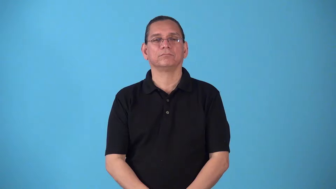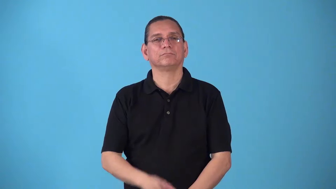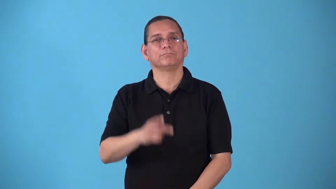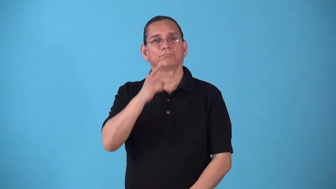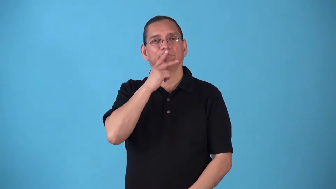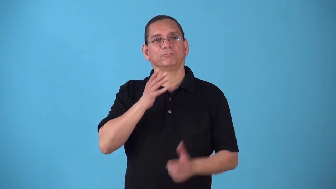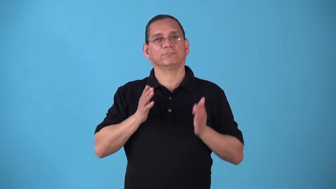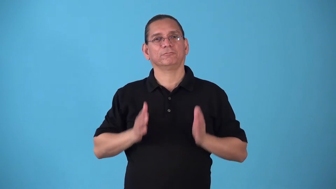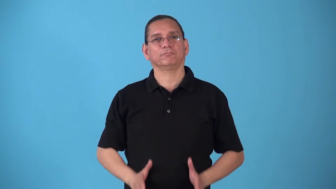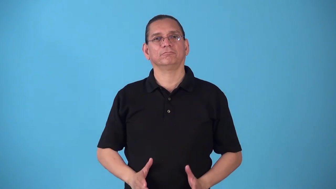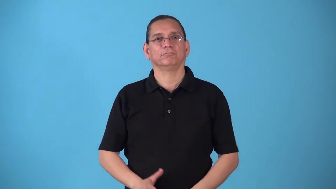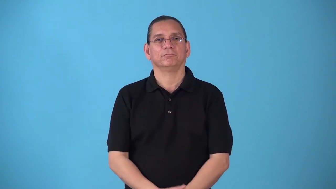smoker-person